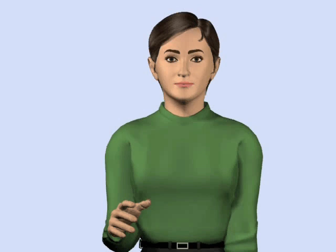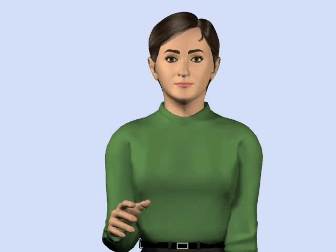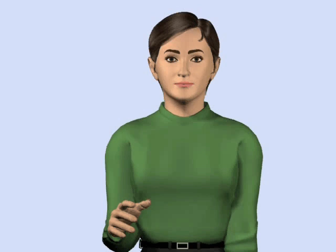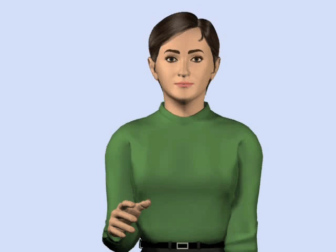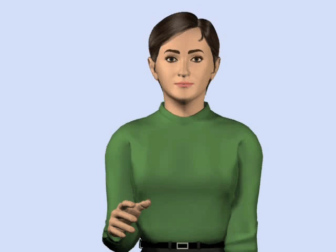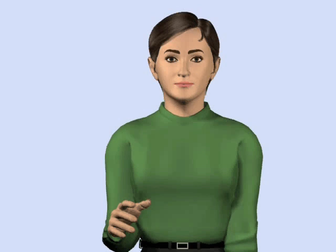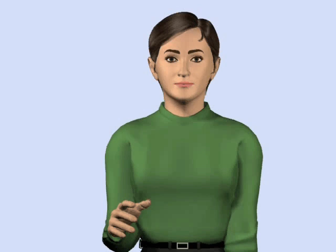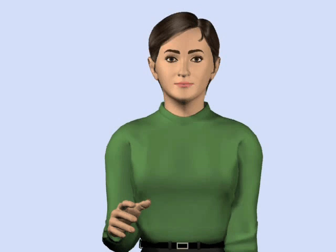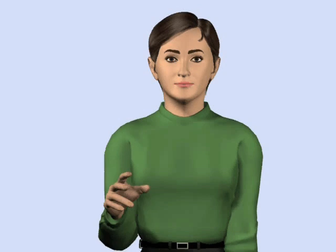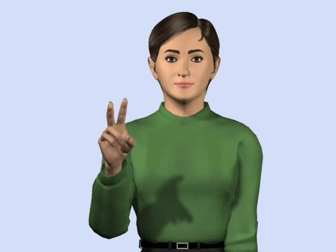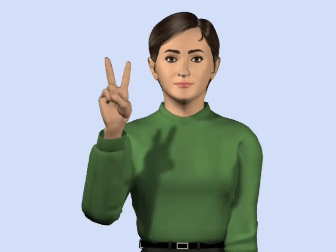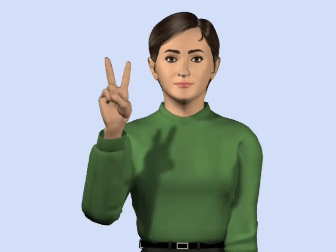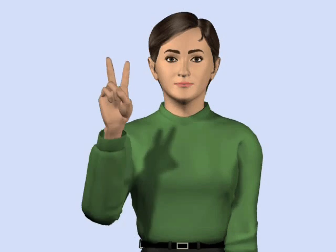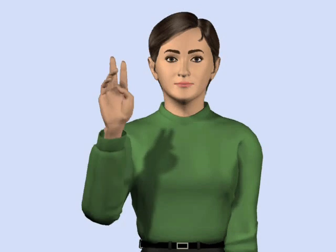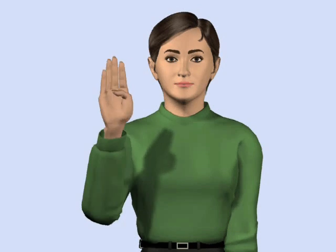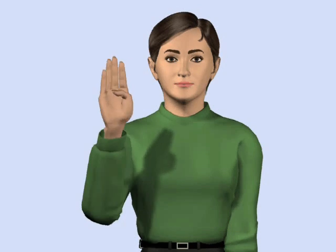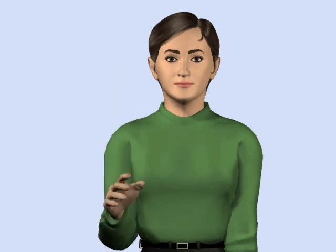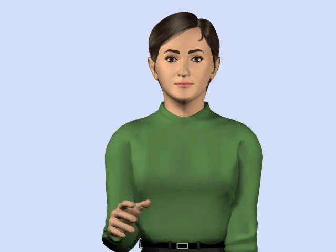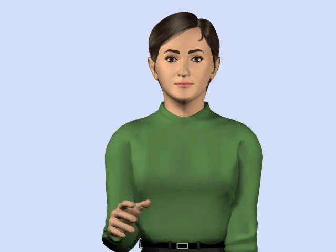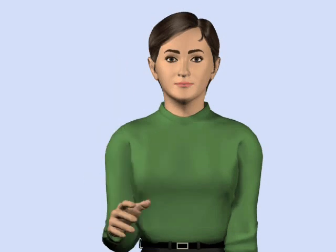Virginia Beach,VA